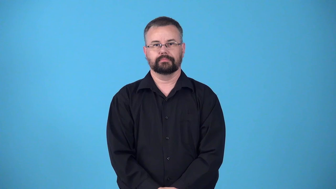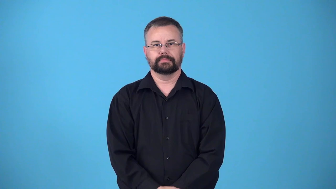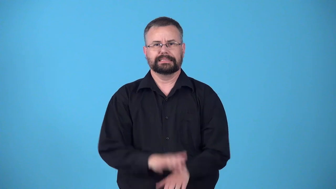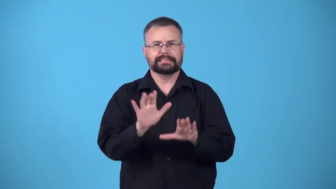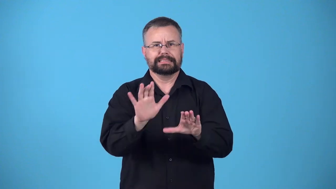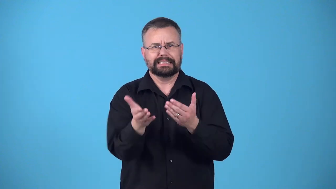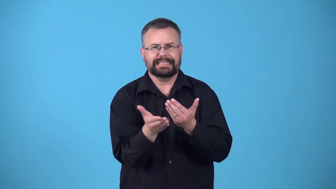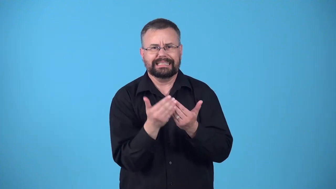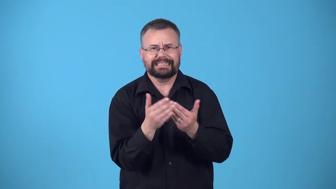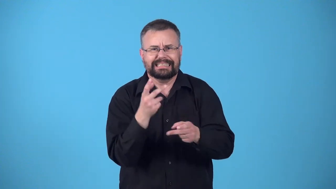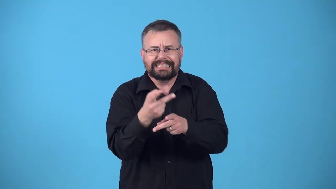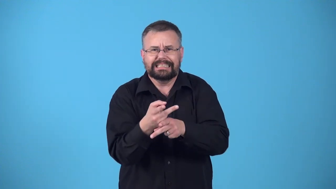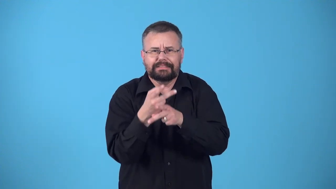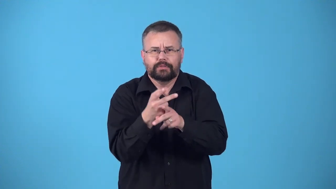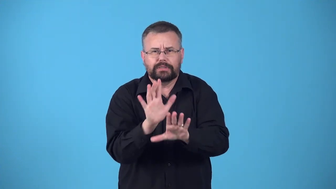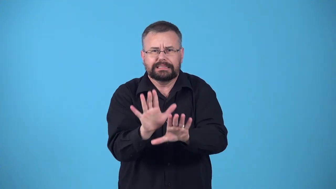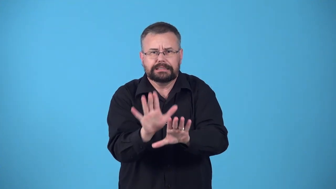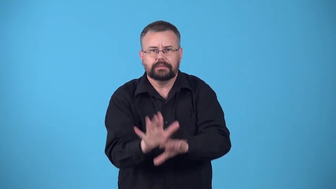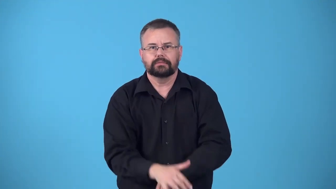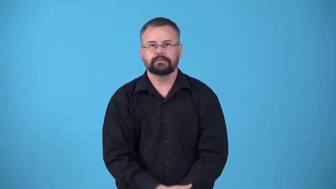easy does it